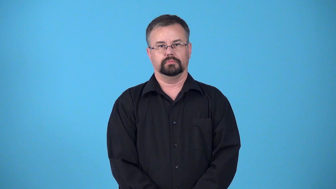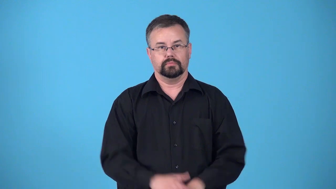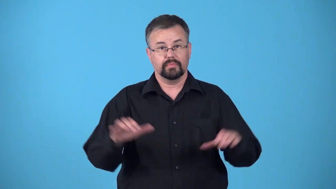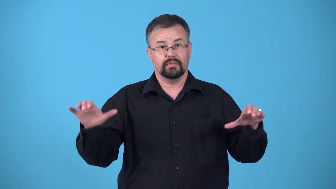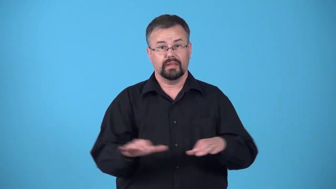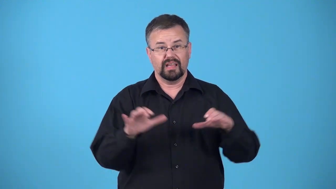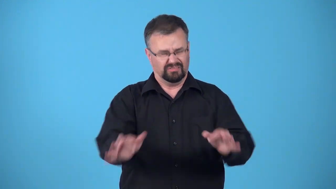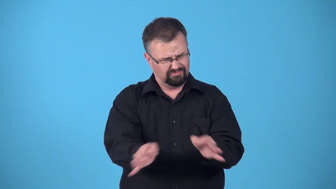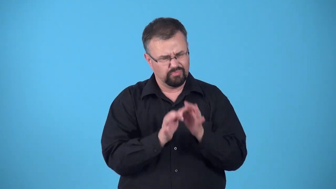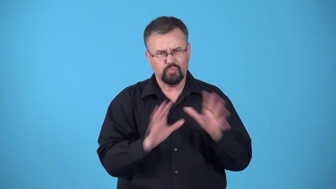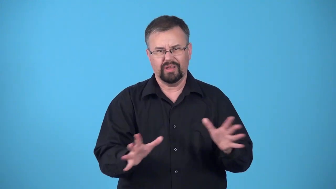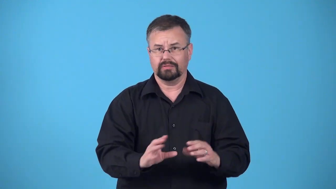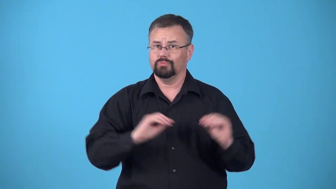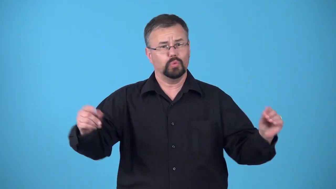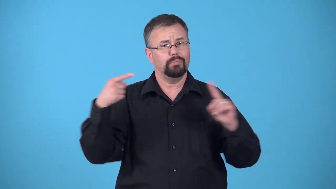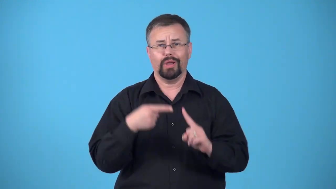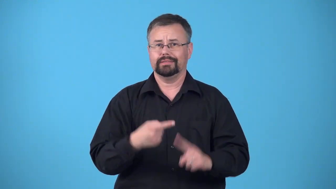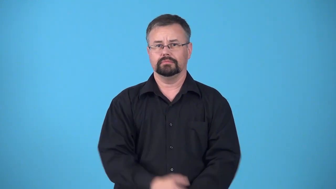take sand to the beach